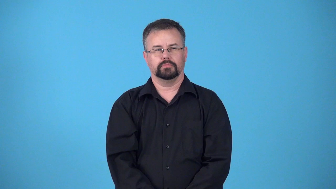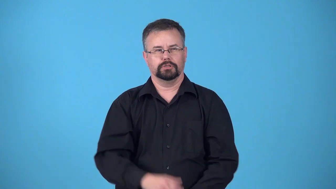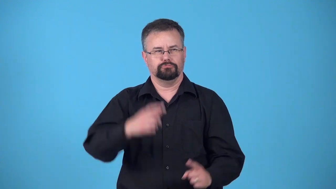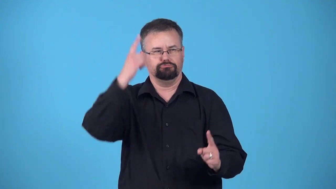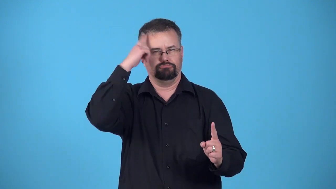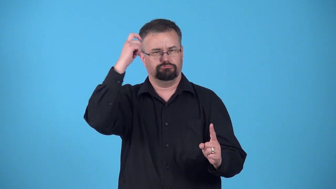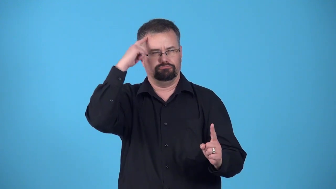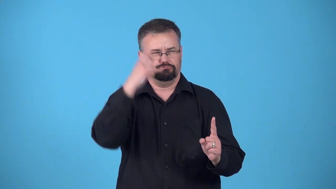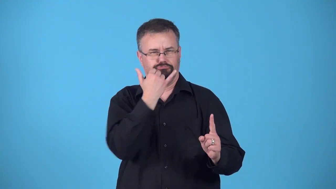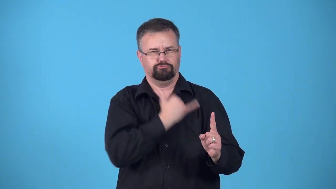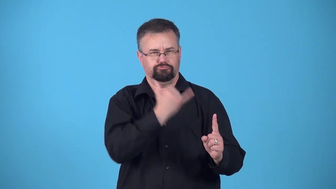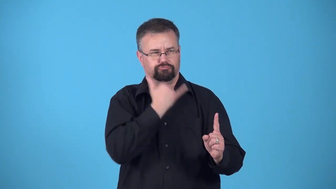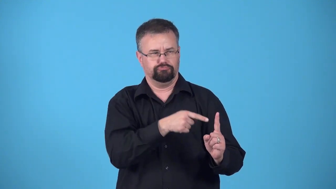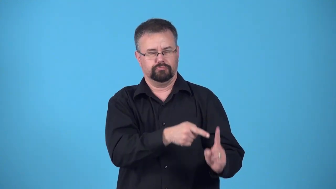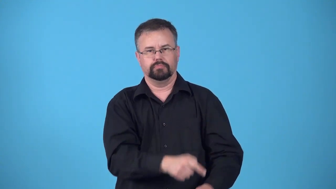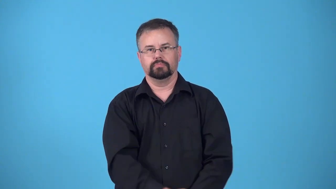under a cloud of suspicion